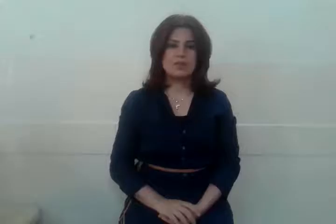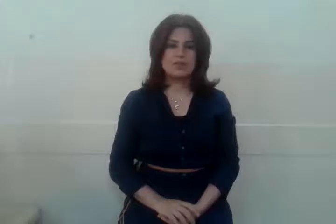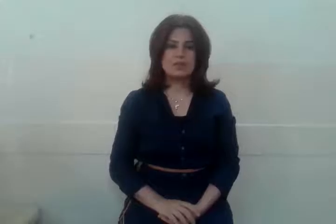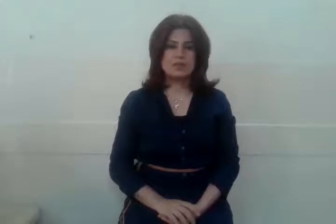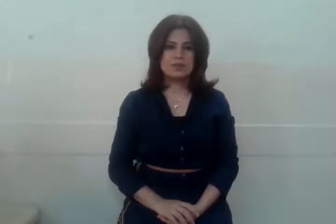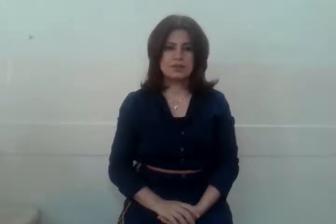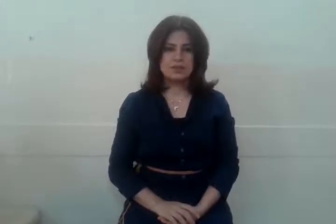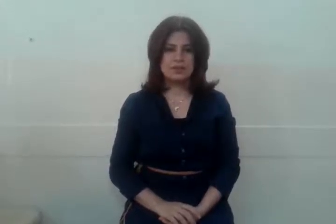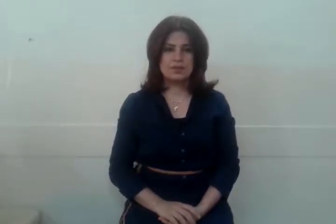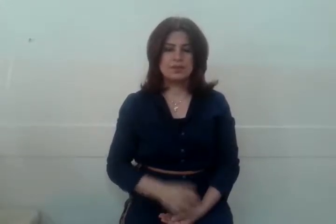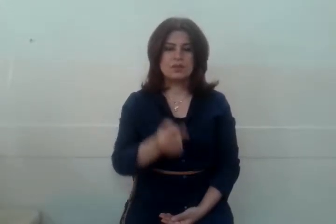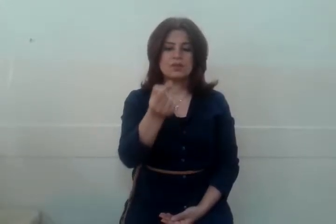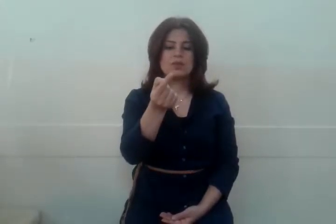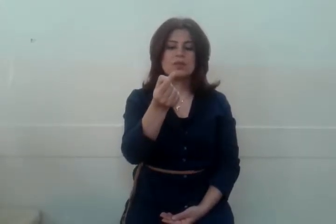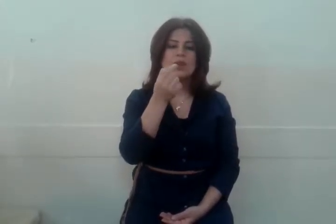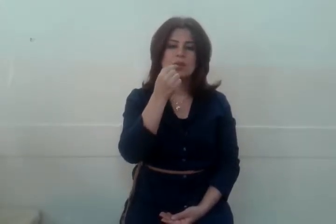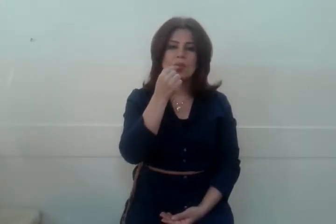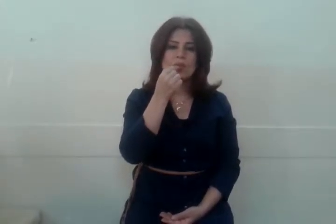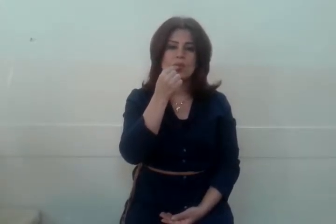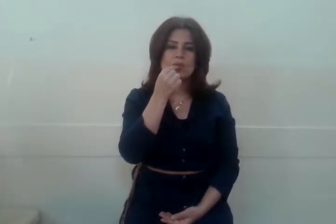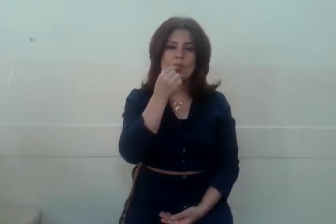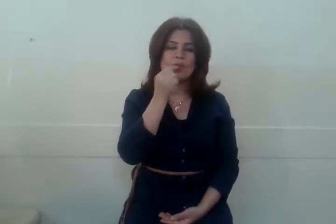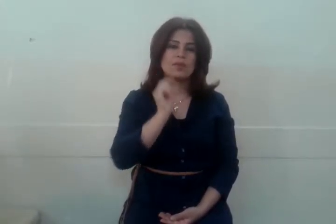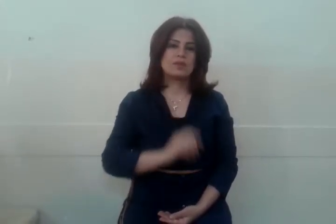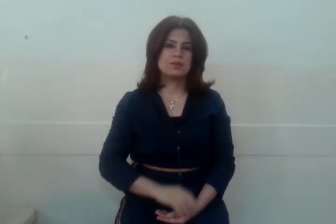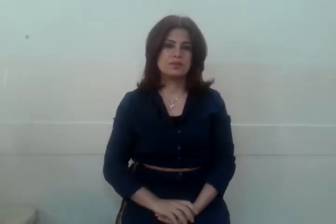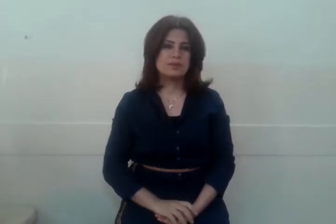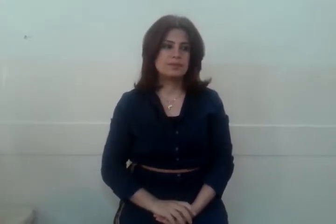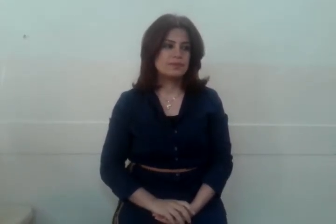sugar